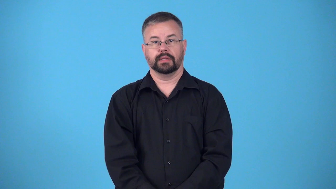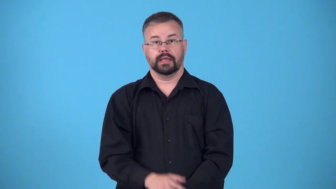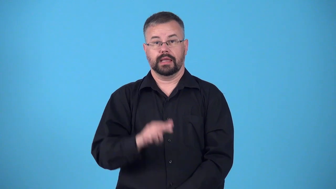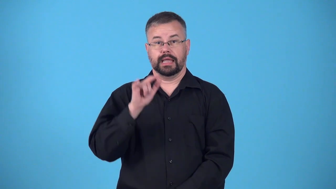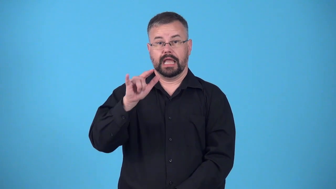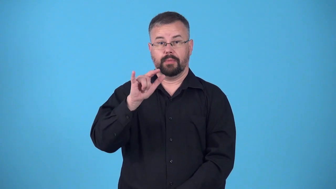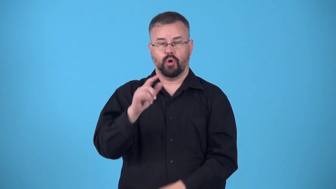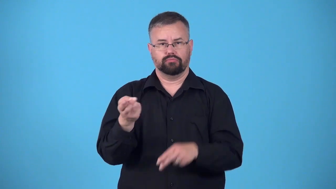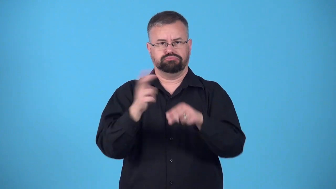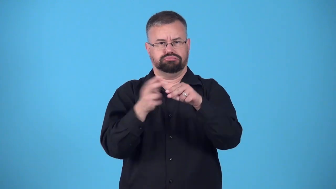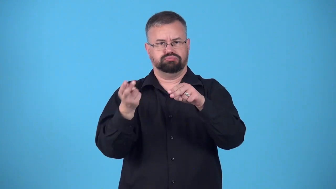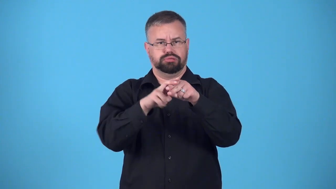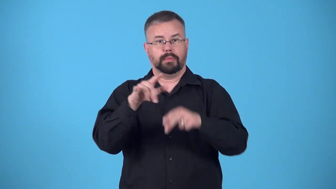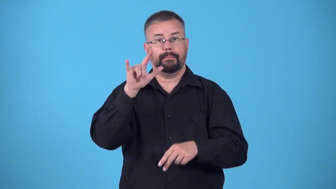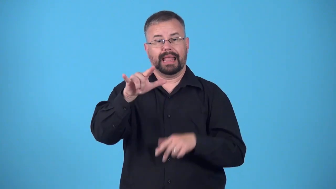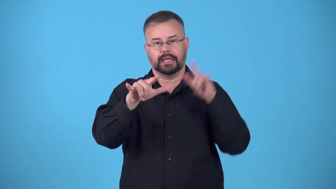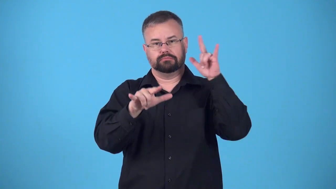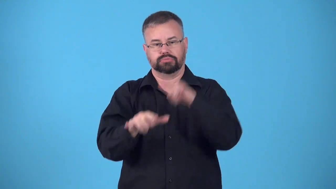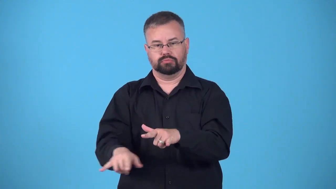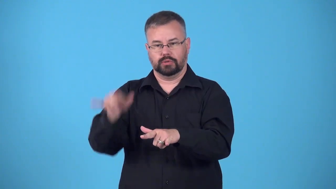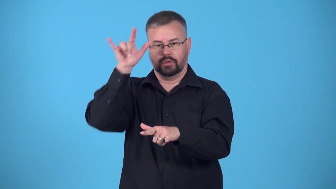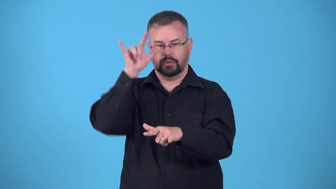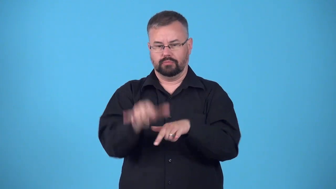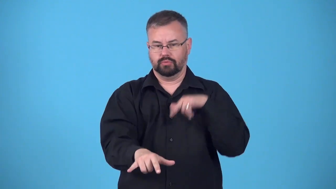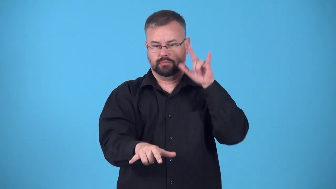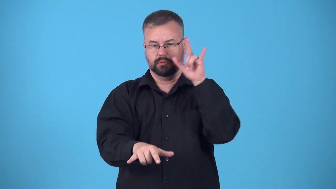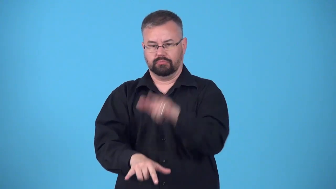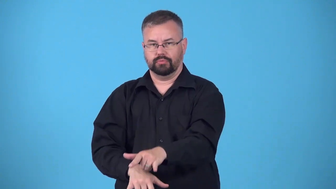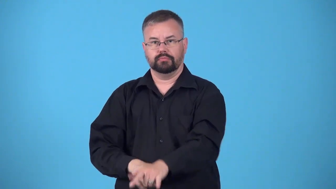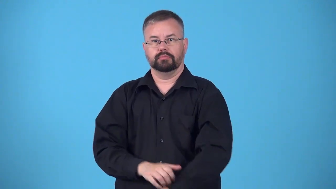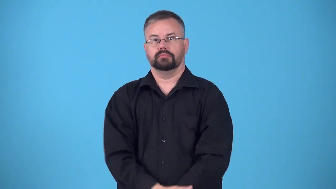stack up planes